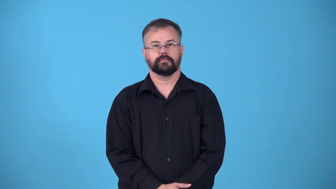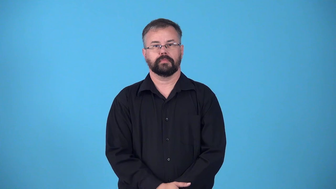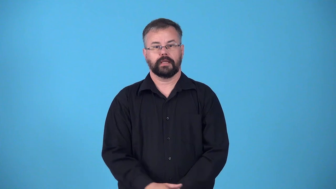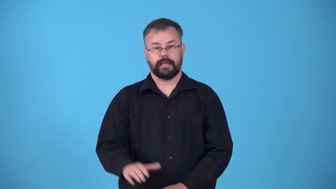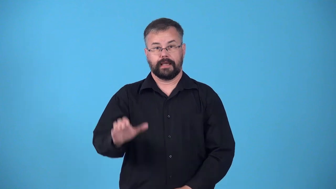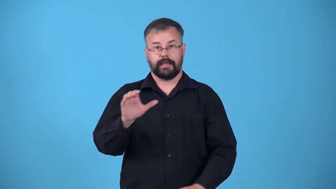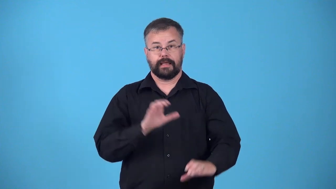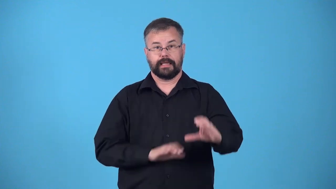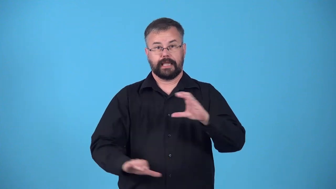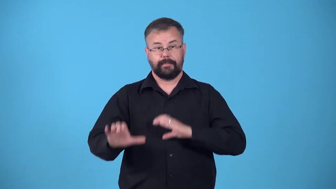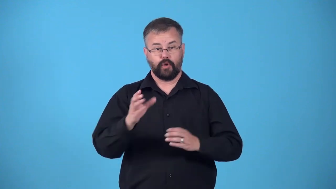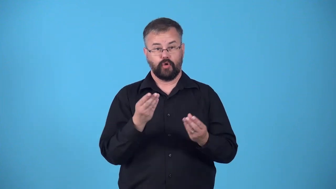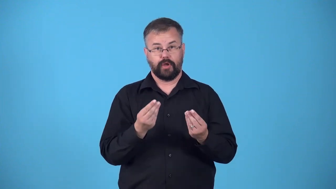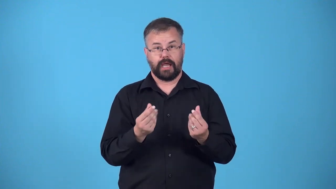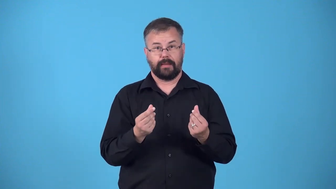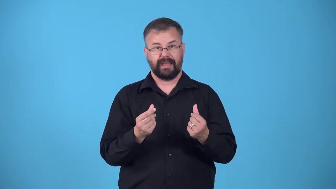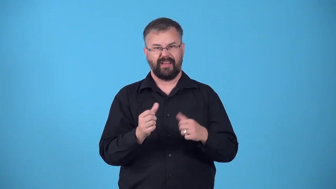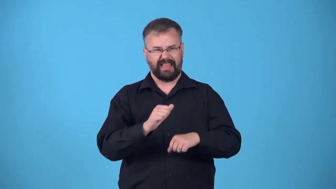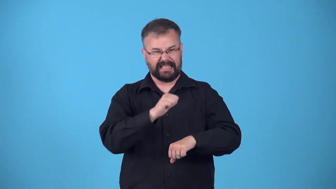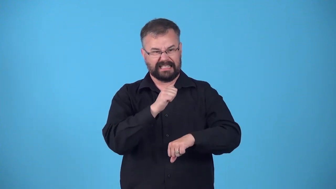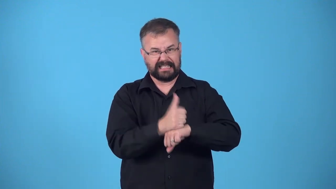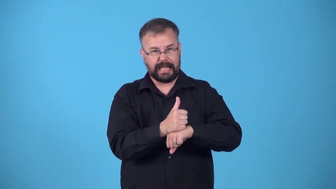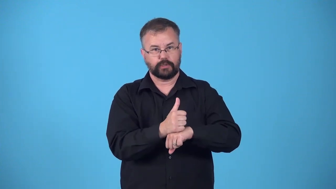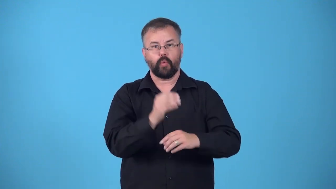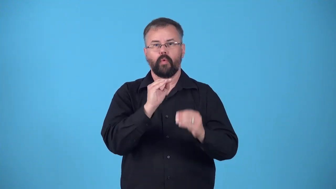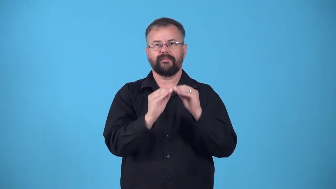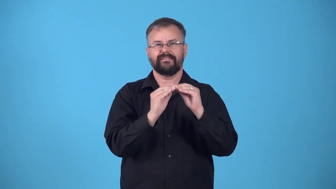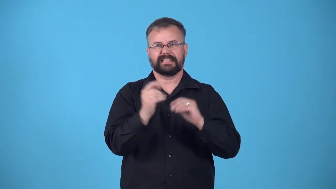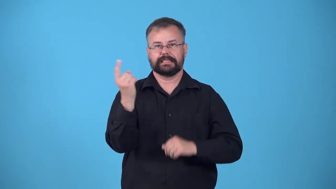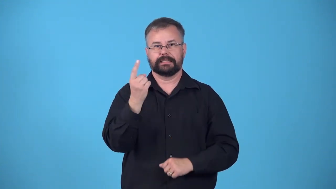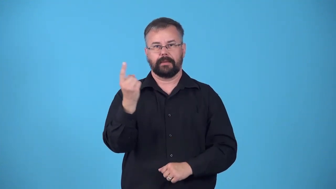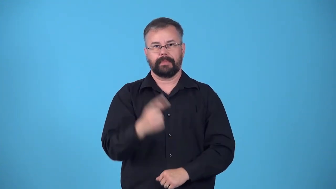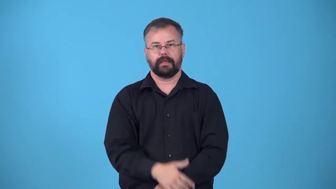fixer